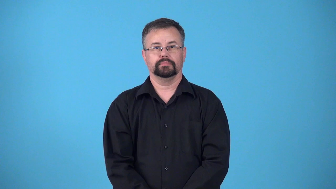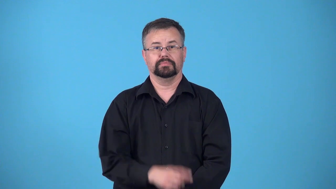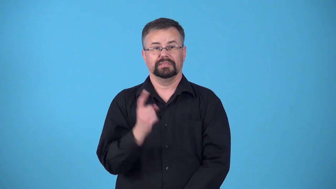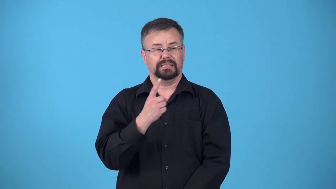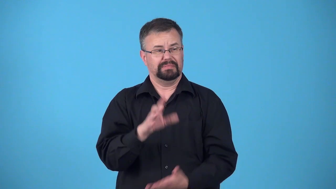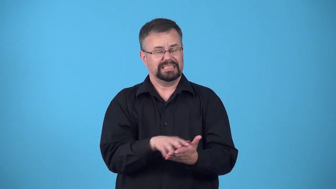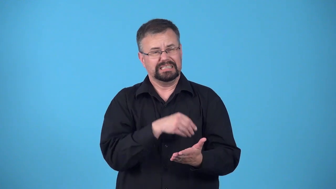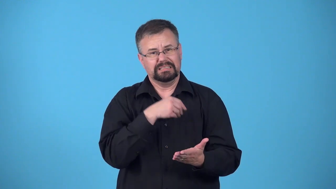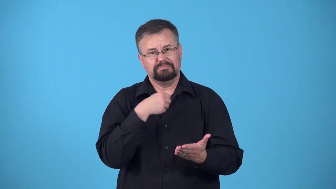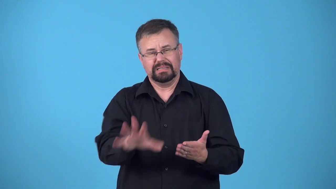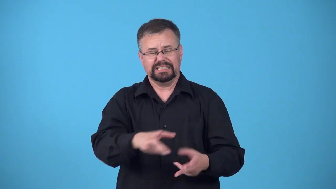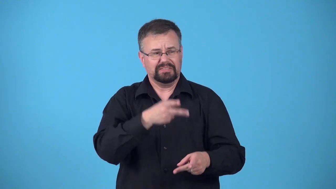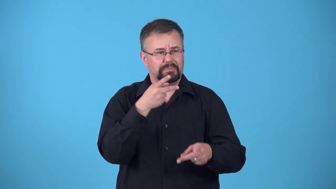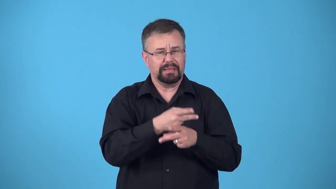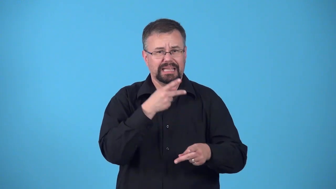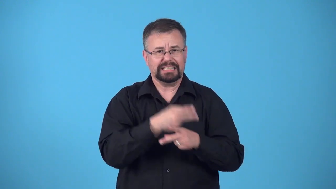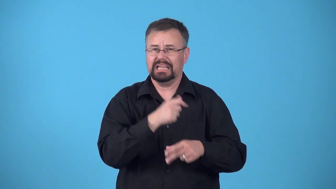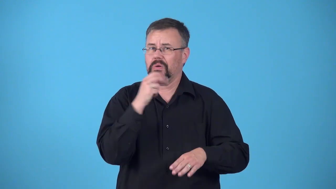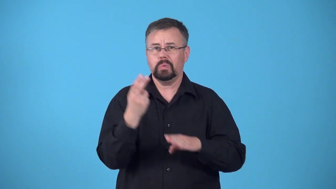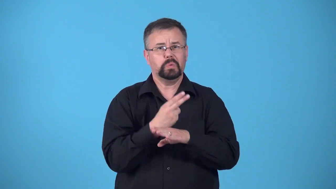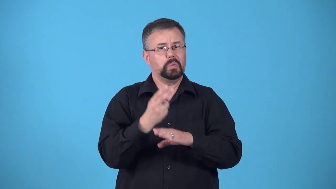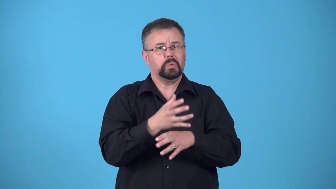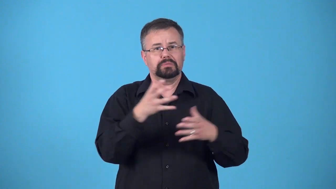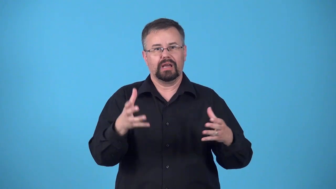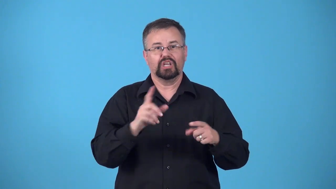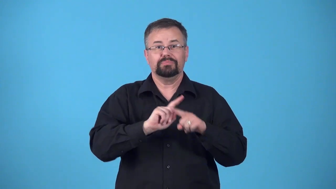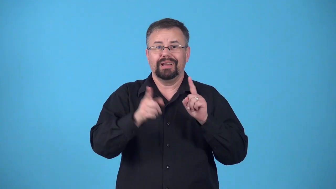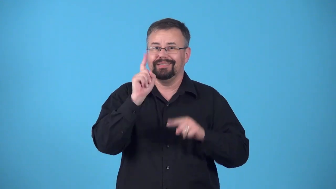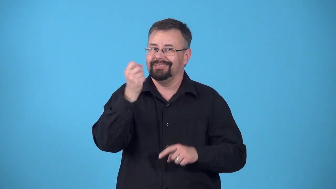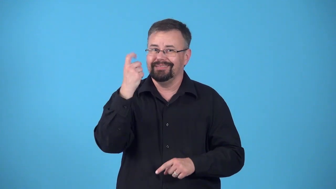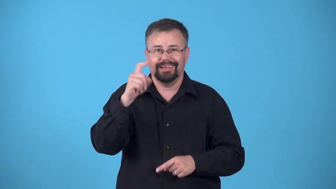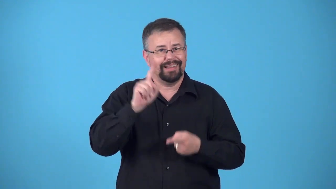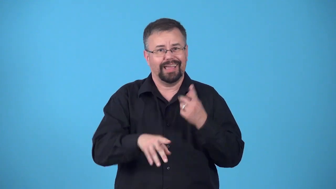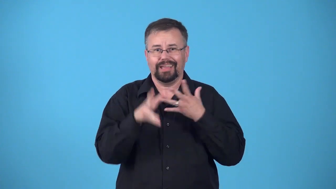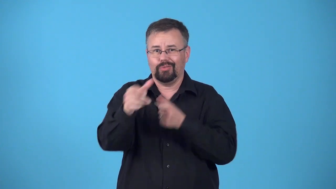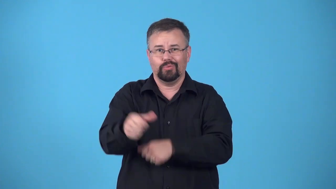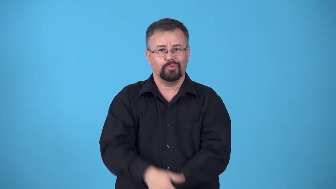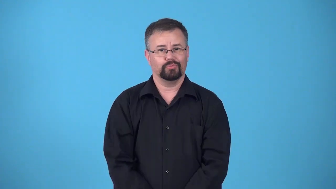white elephant